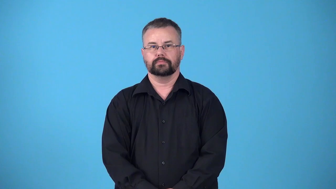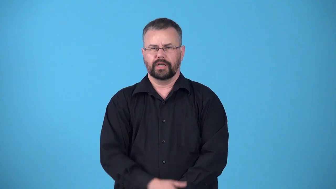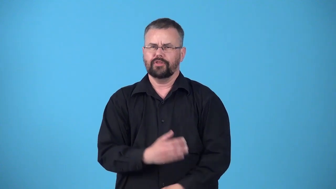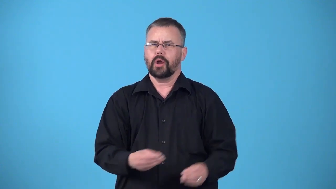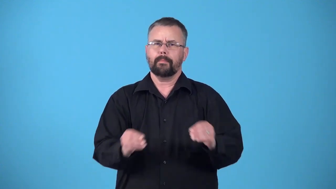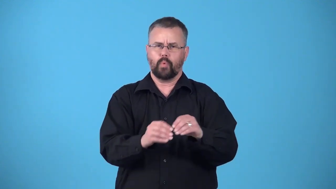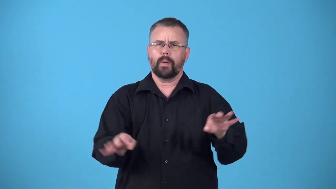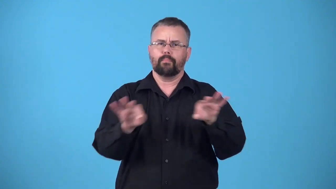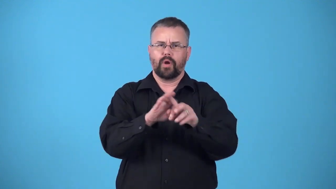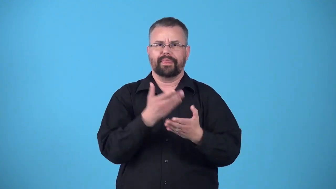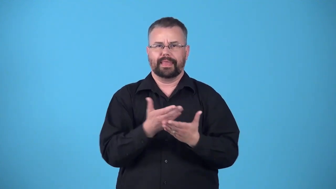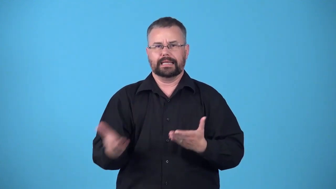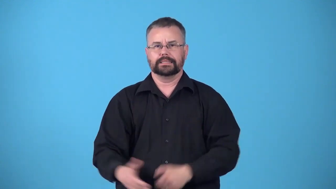bigger fish to fry